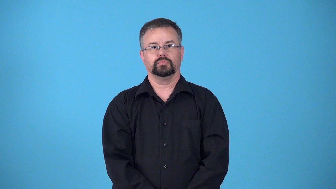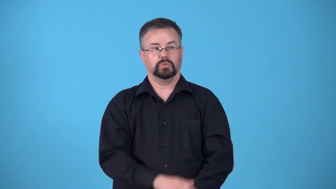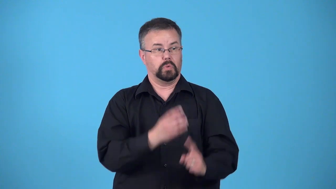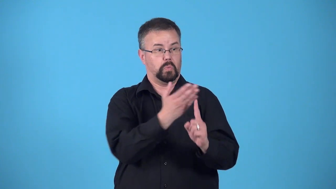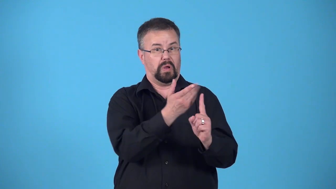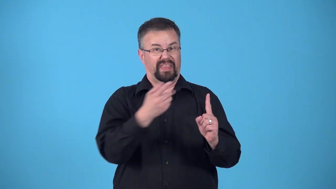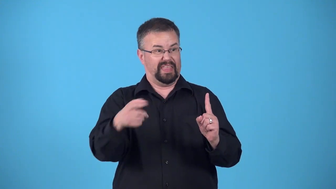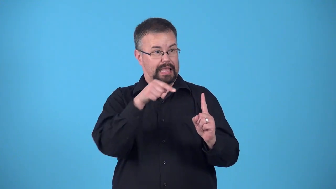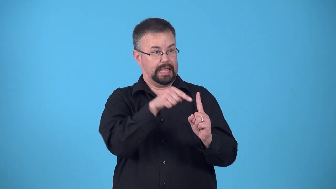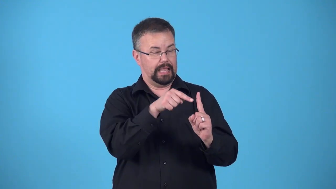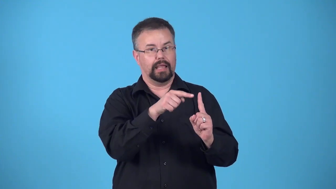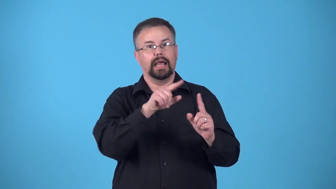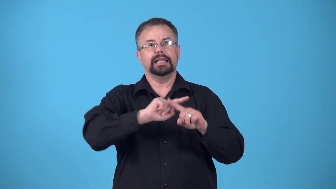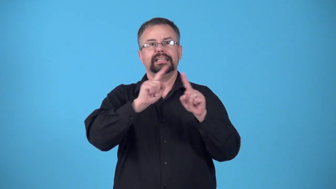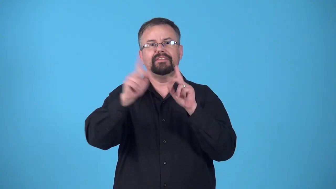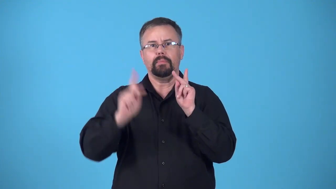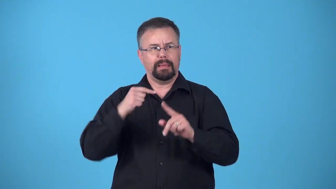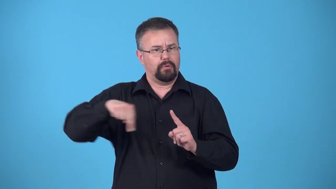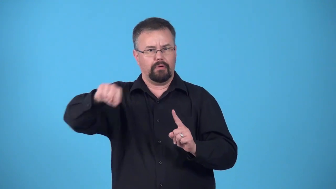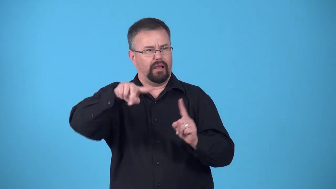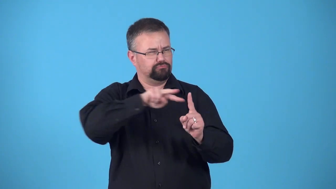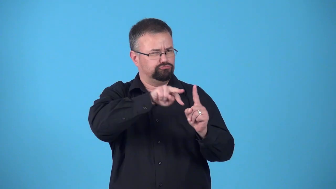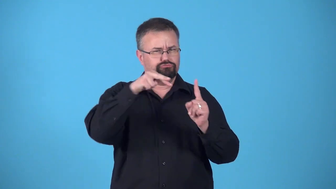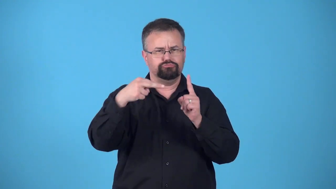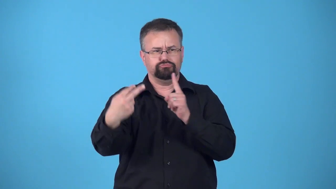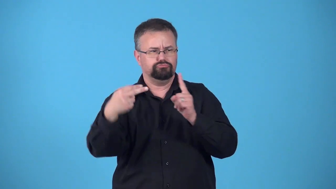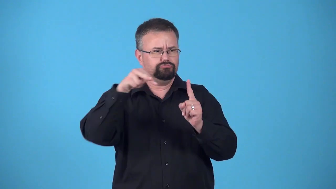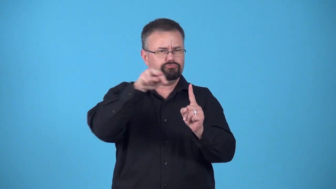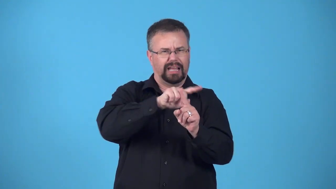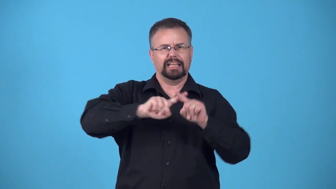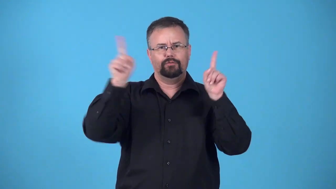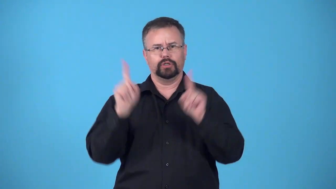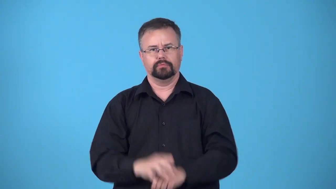to each his own